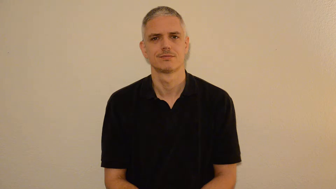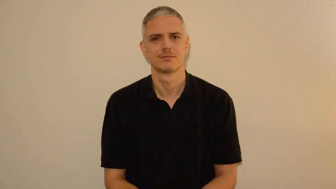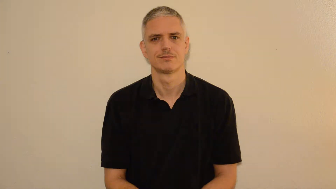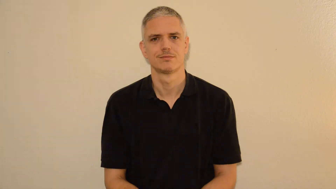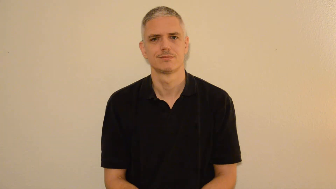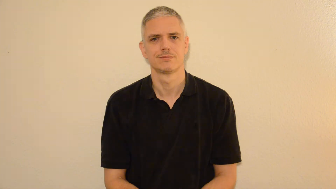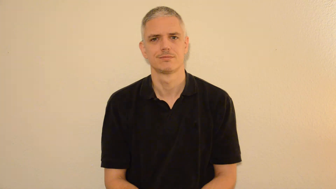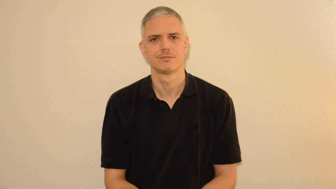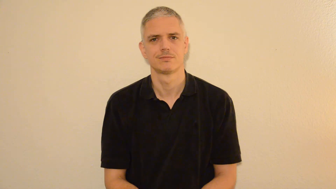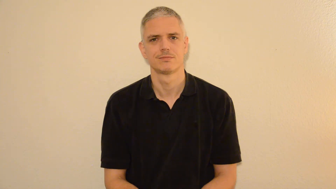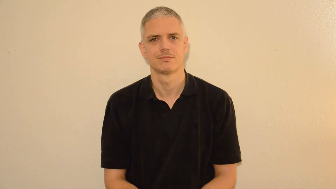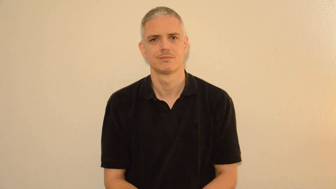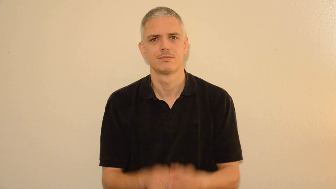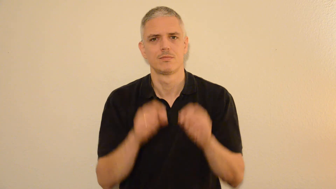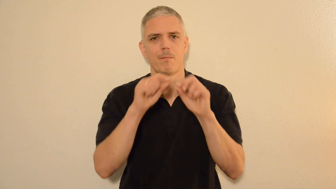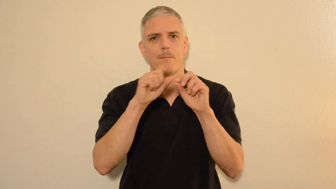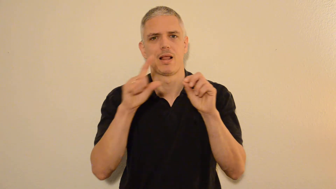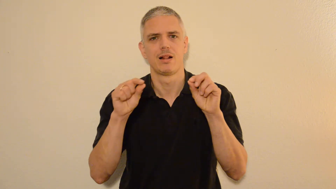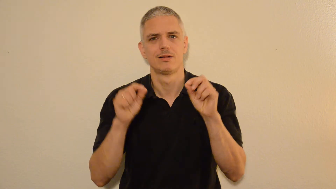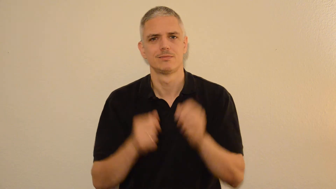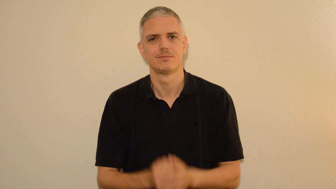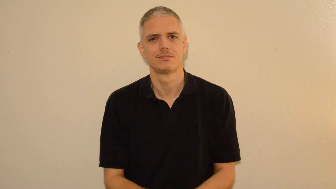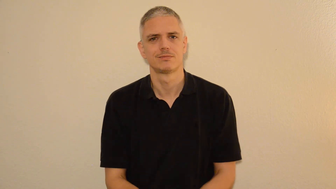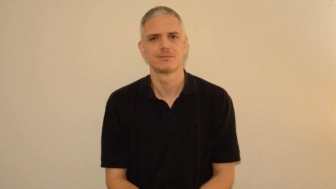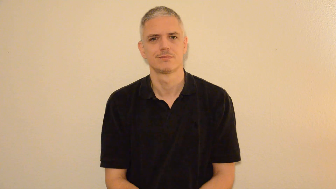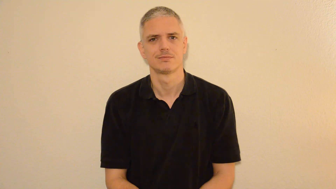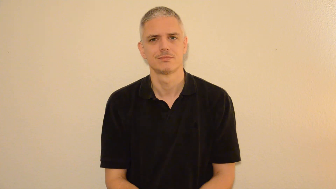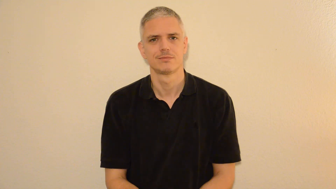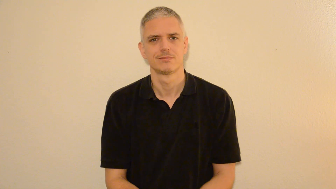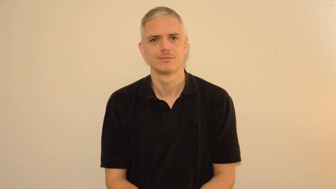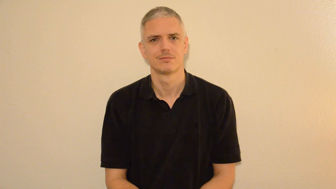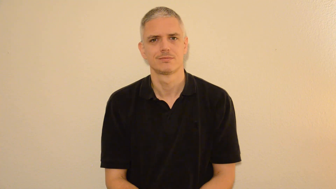leaf